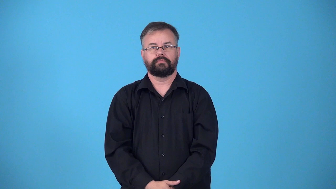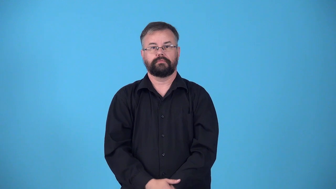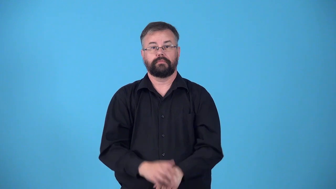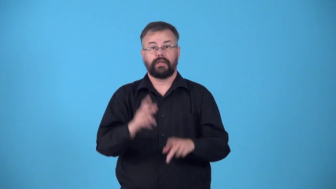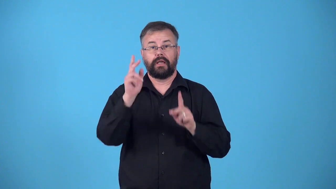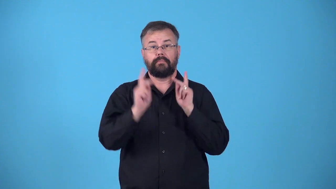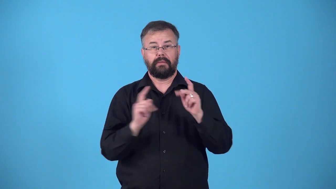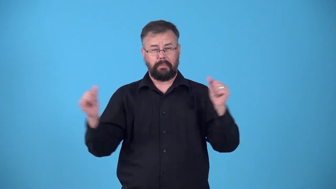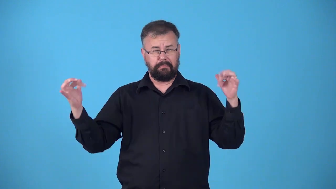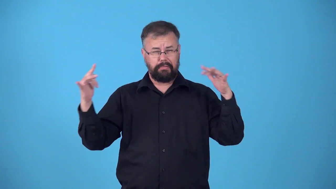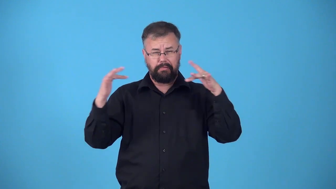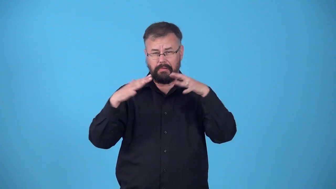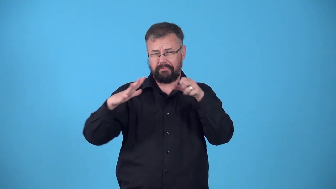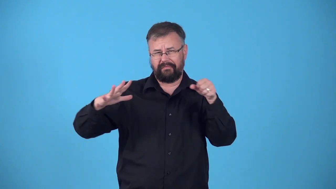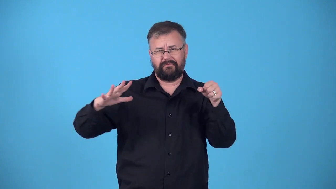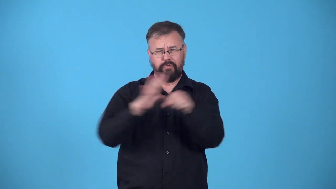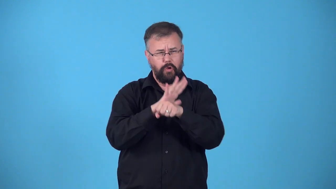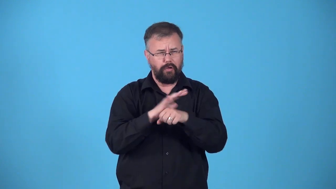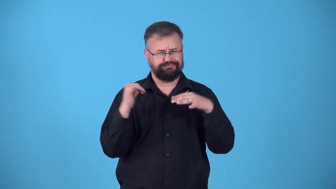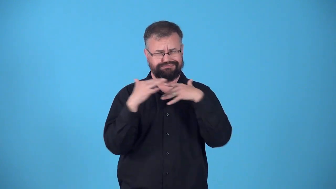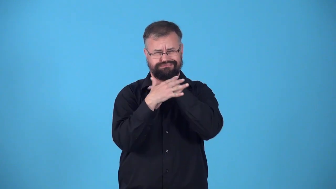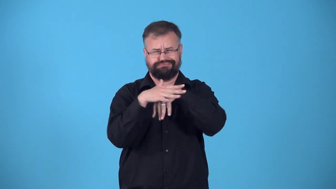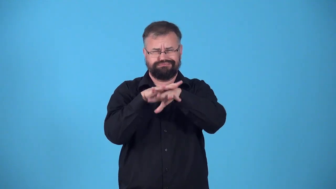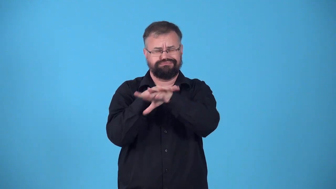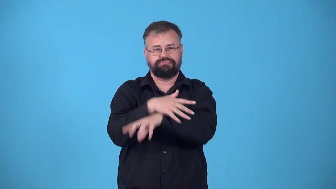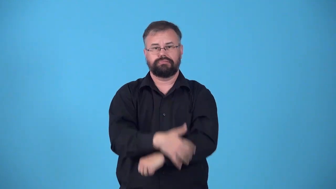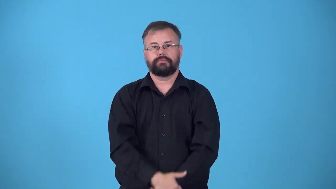pack in people